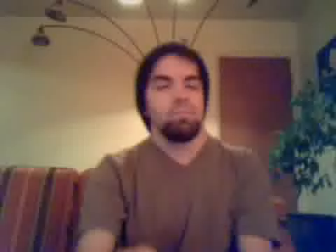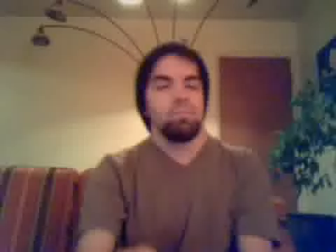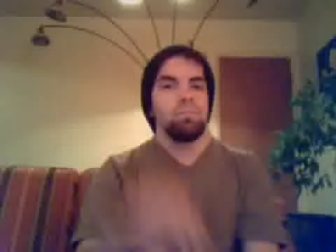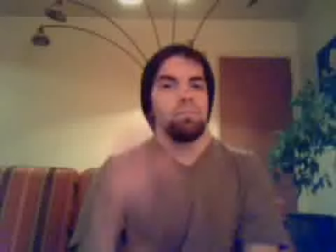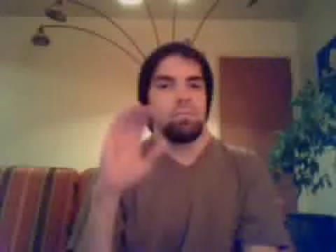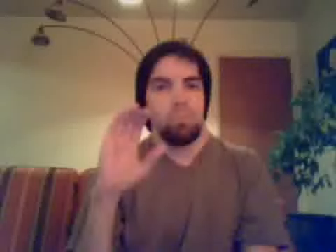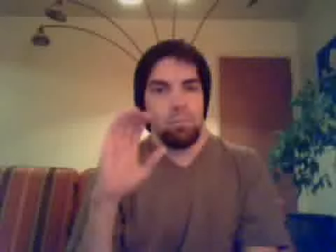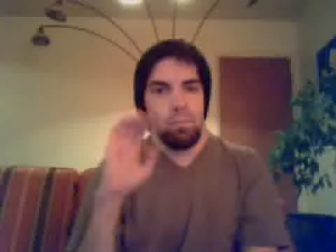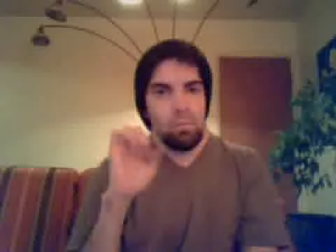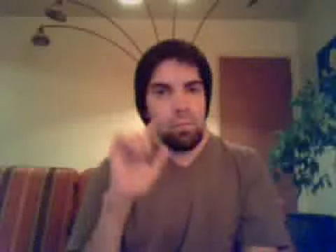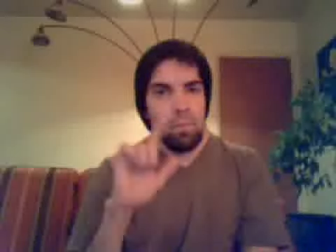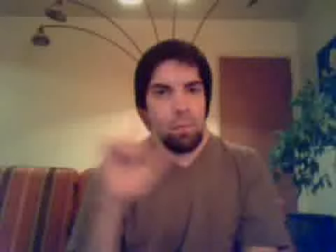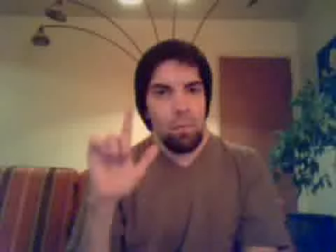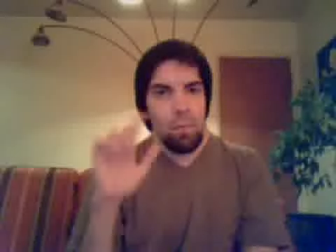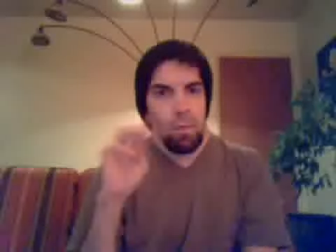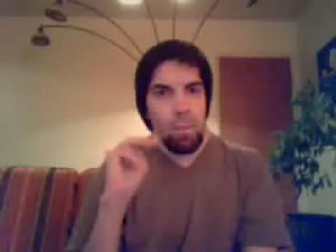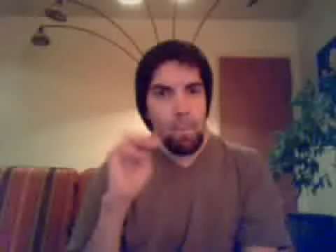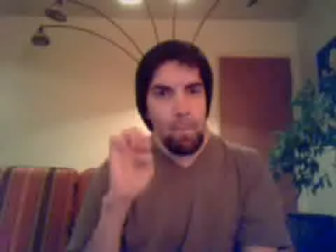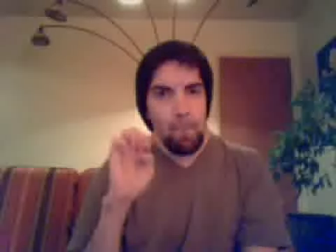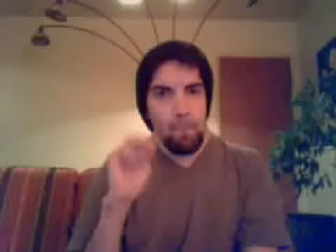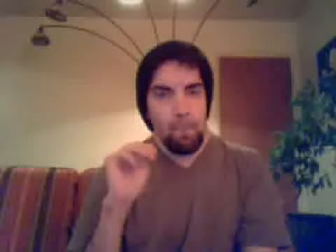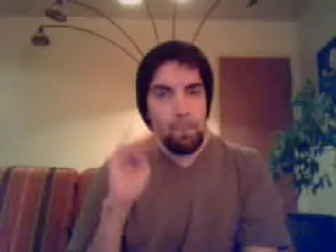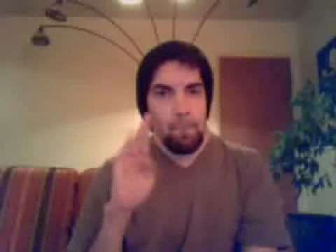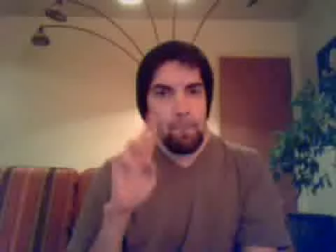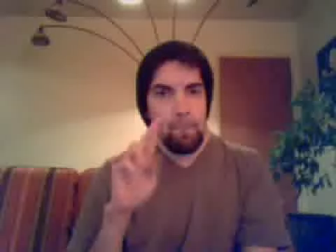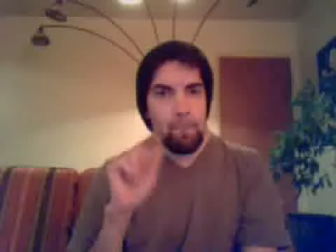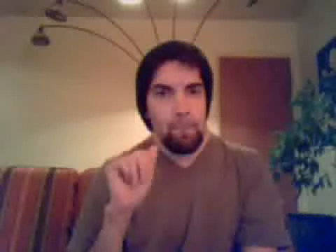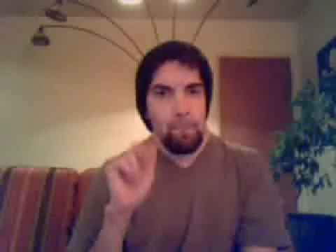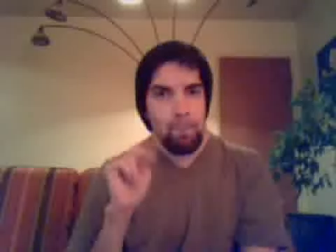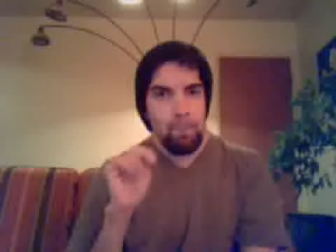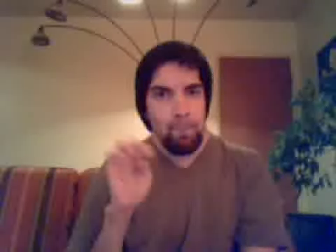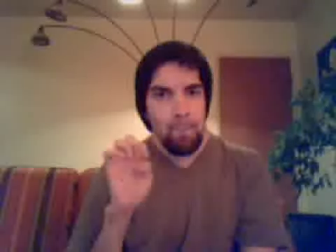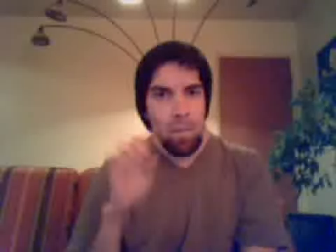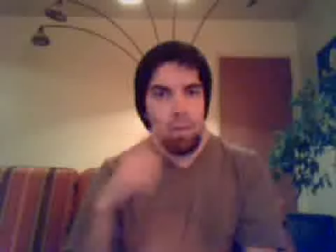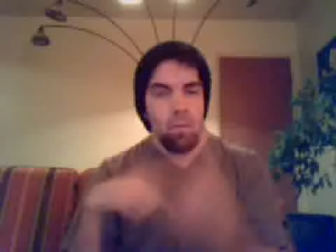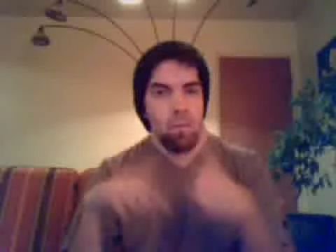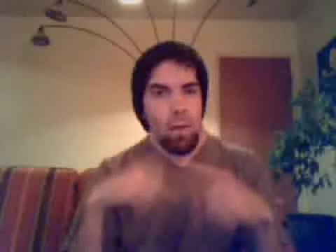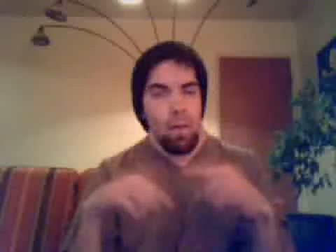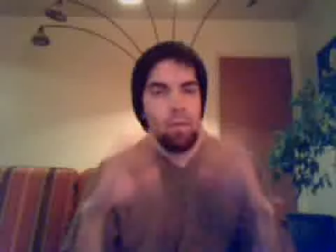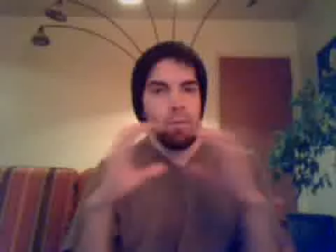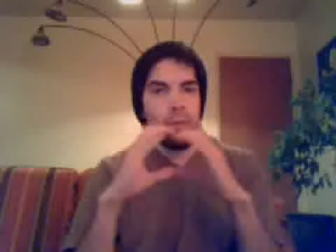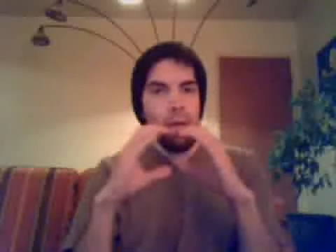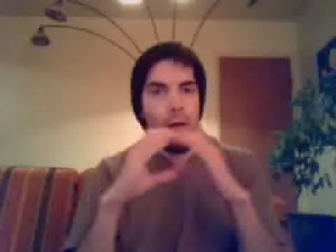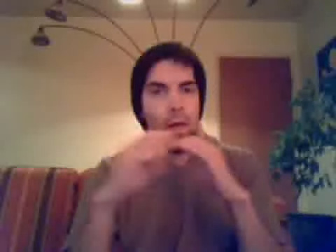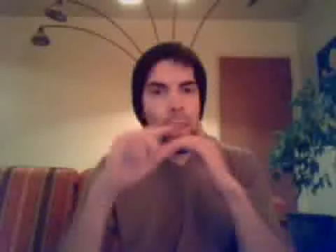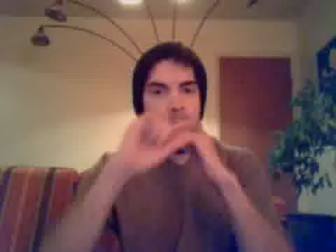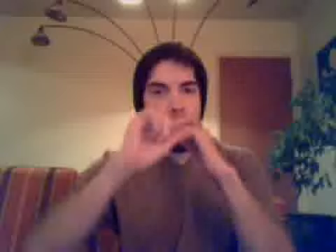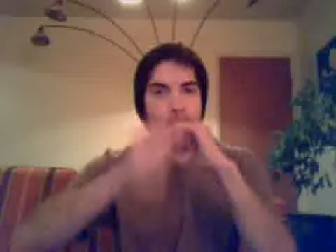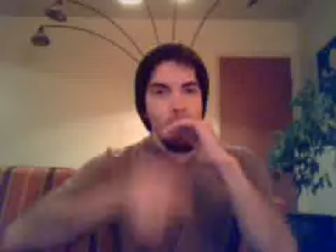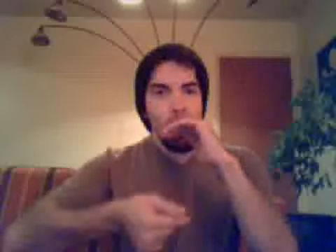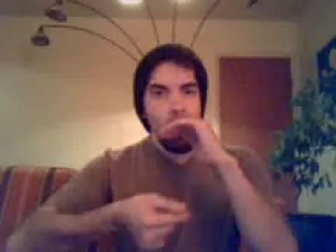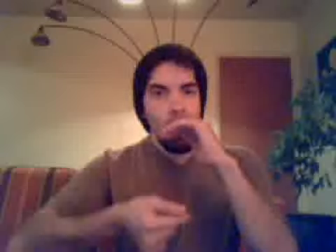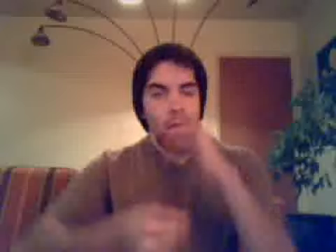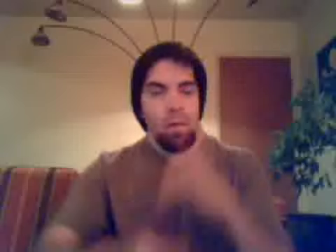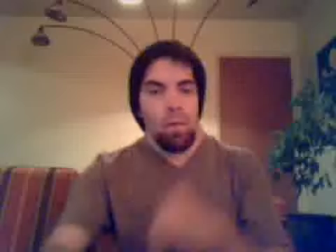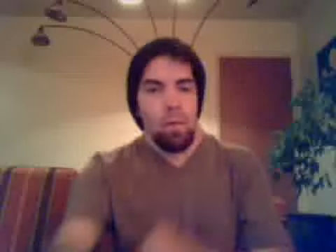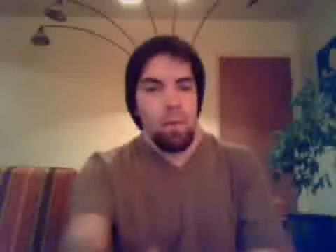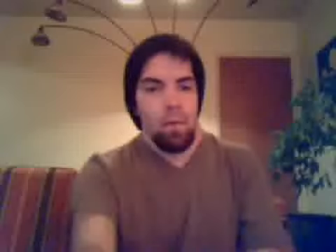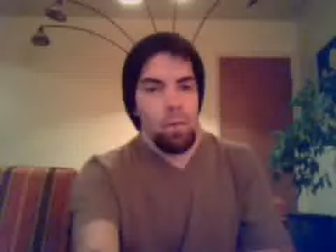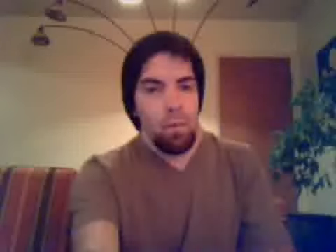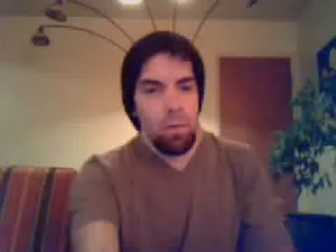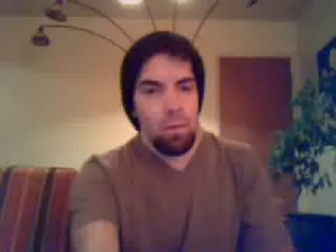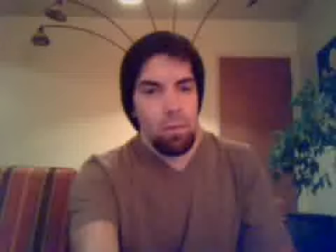Cell membrane